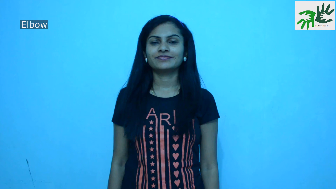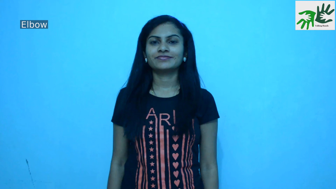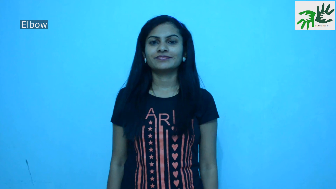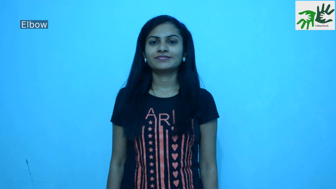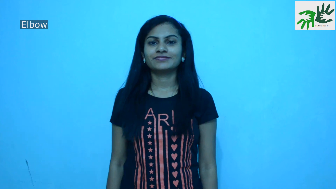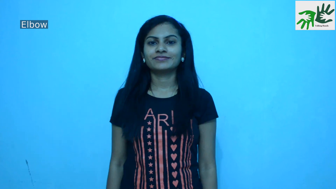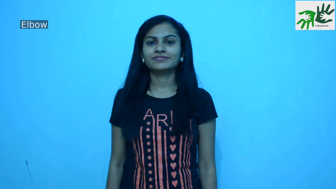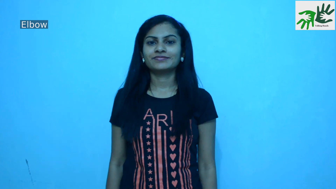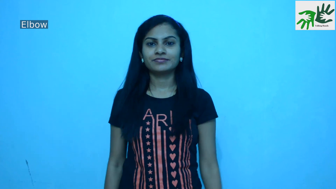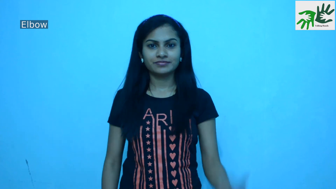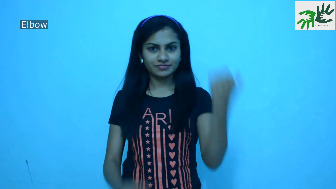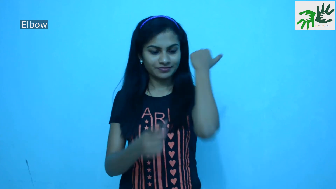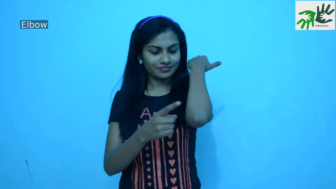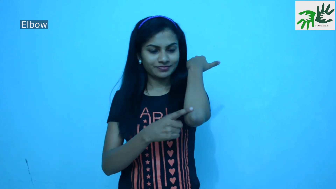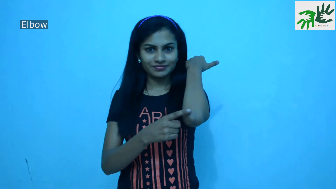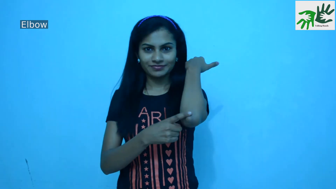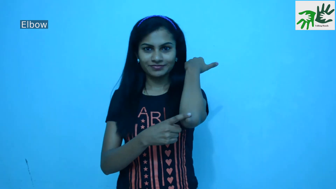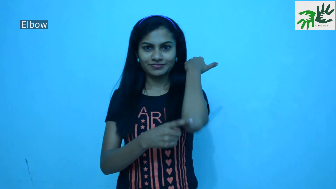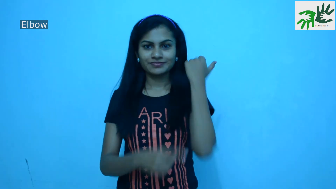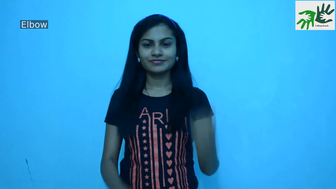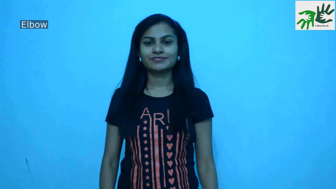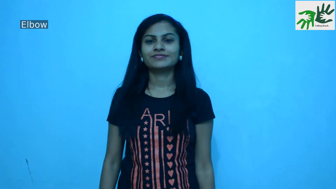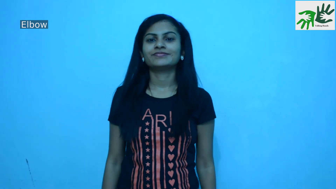Elbow